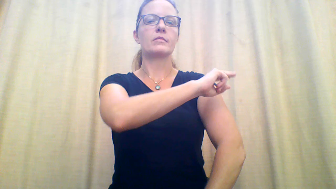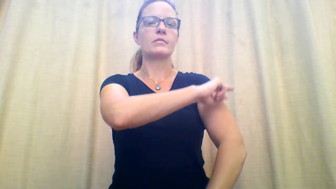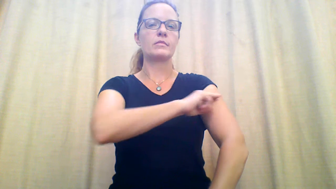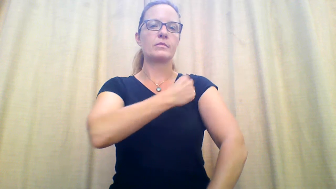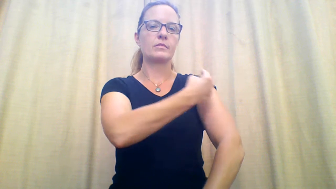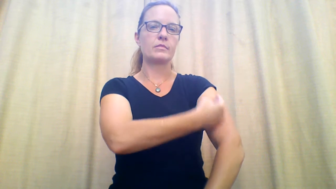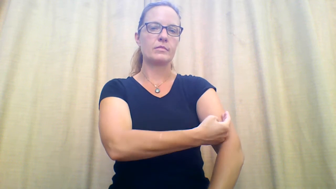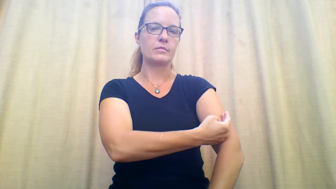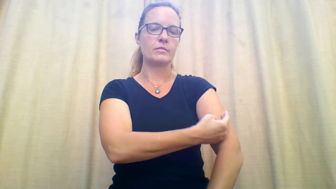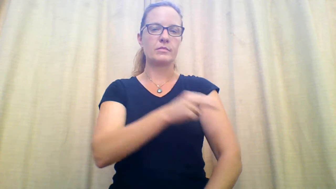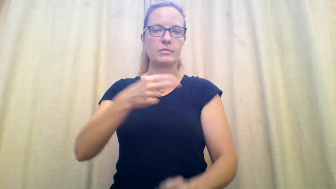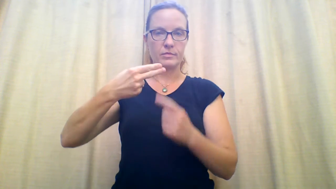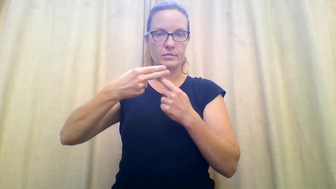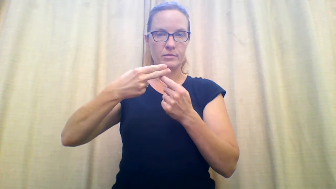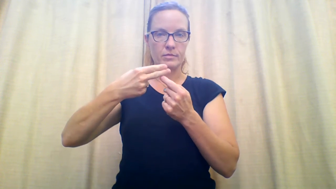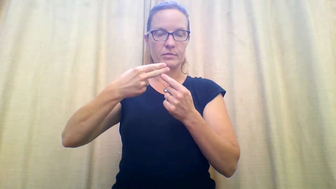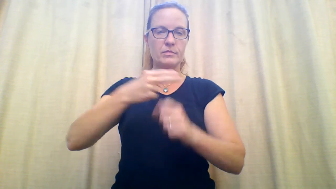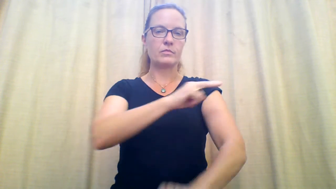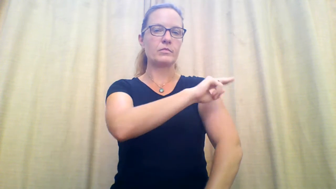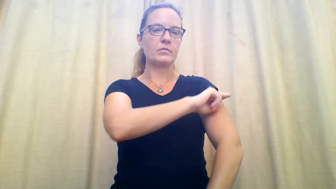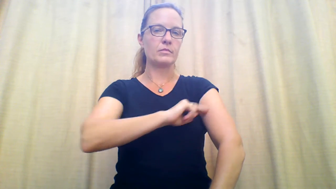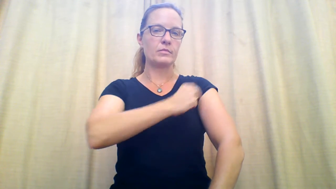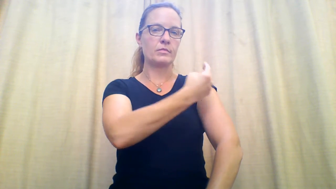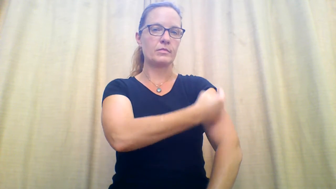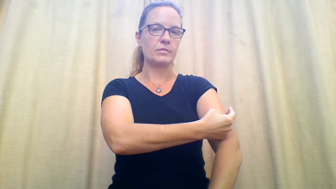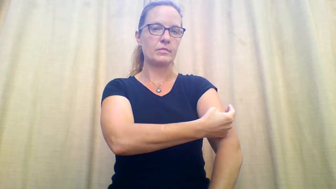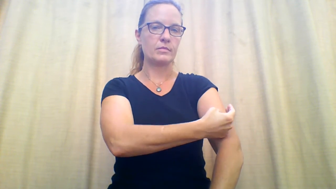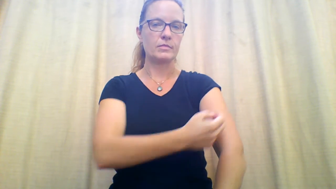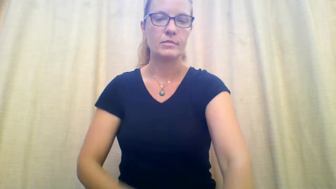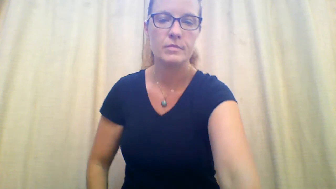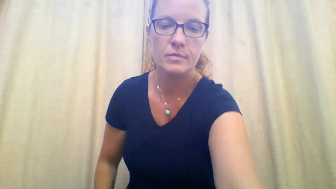Hospital